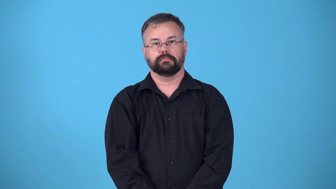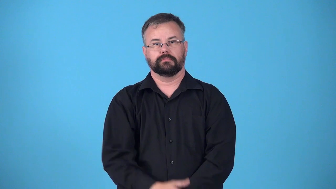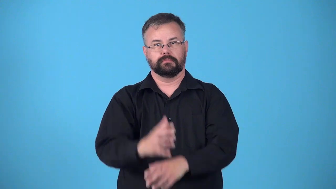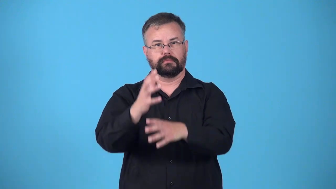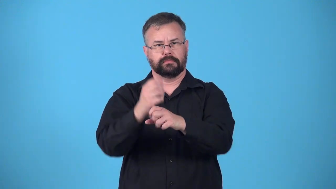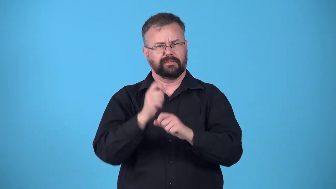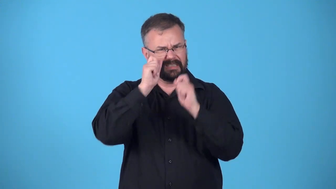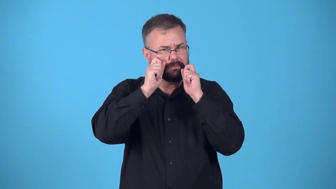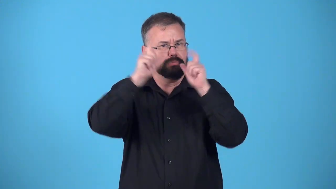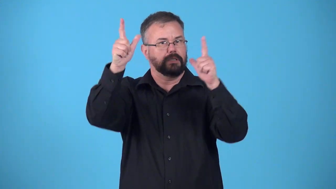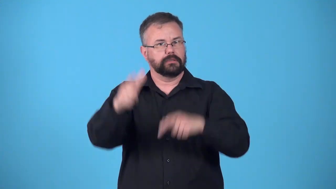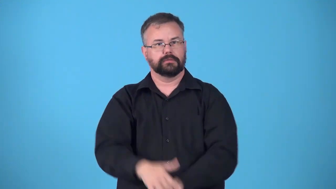come into-get